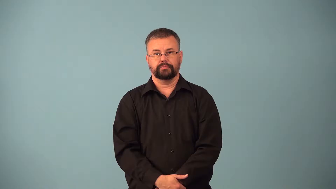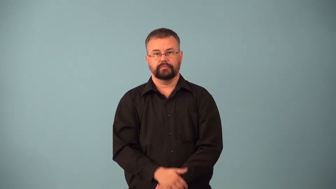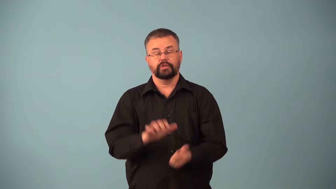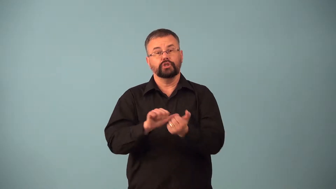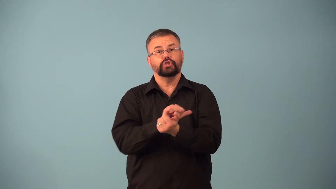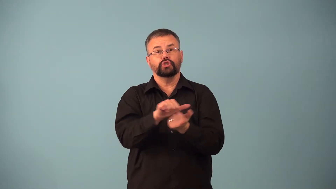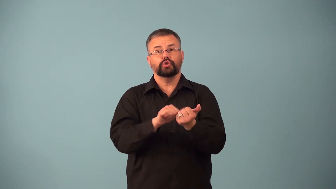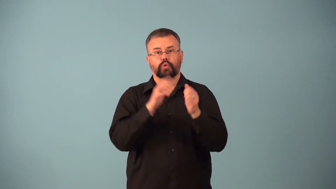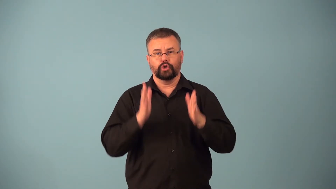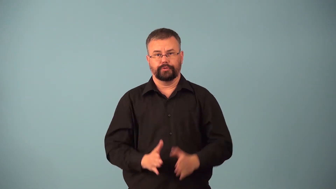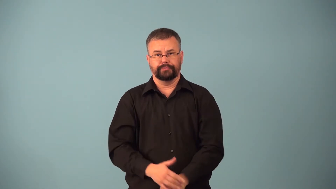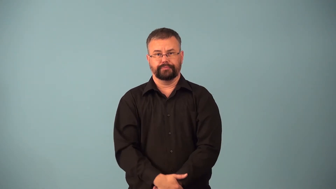chewer